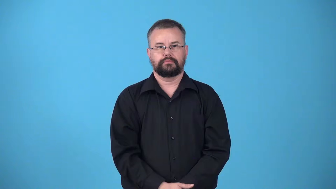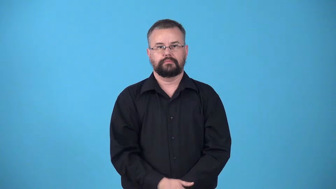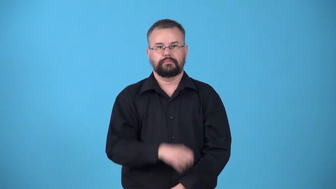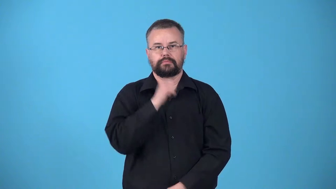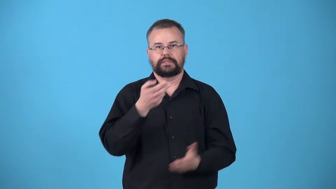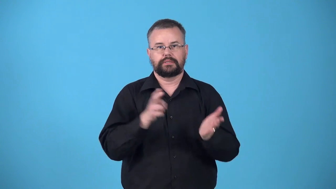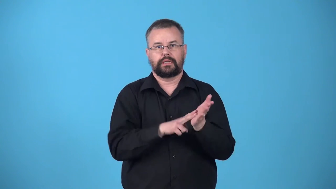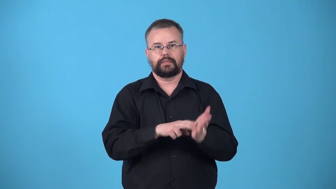unsigned